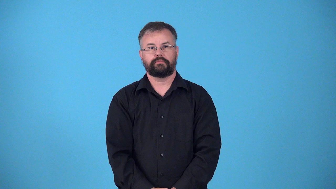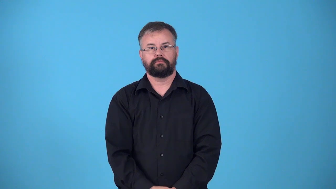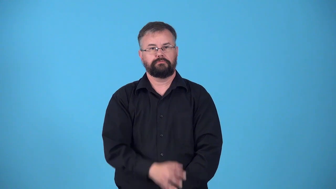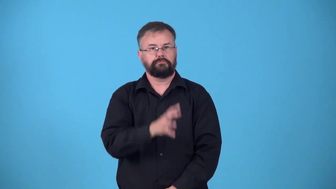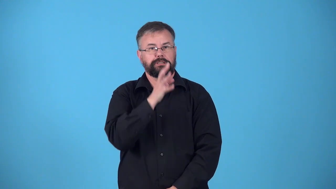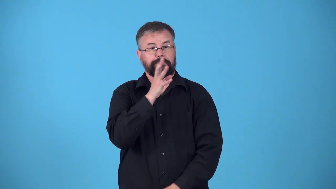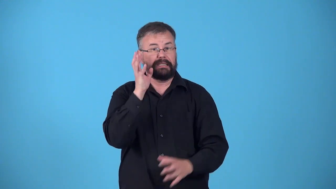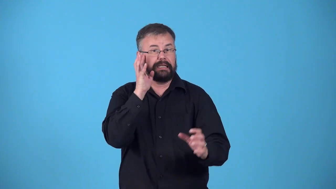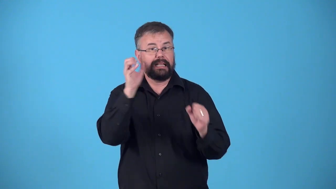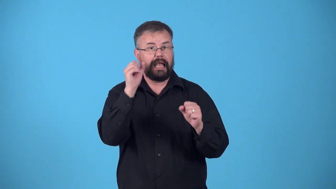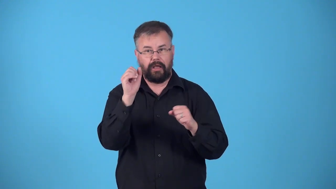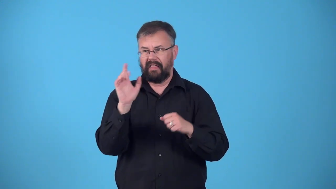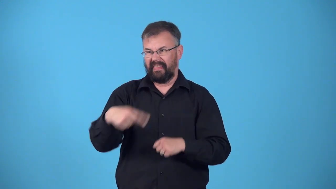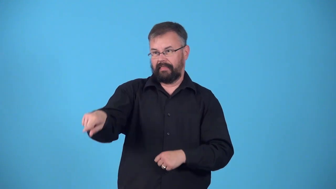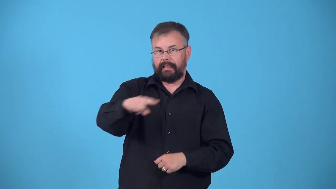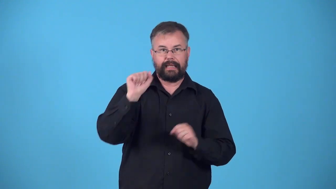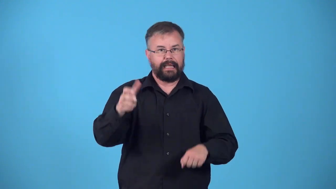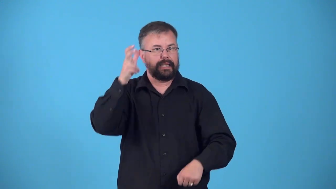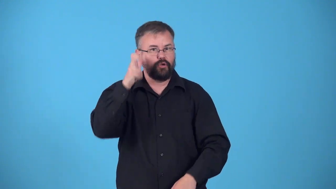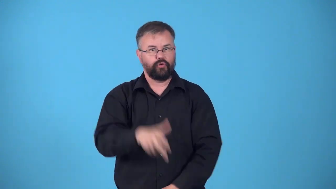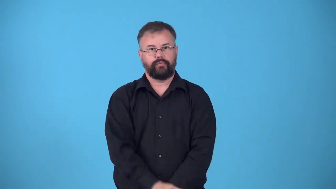project voice